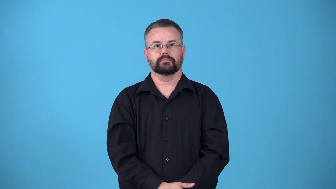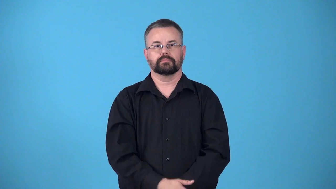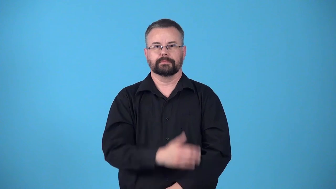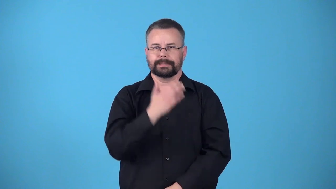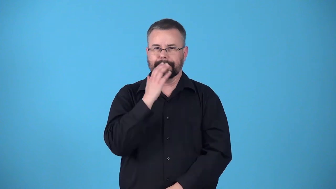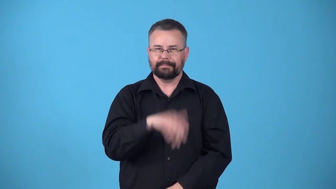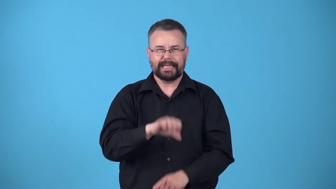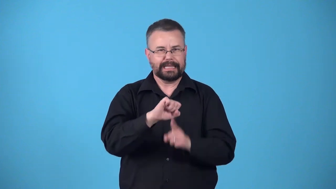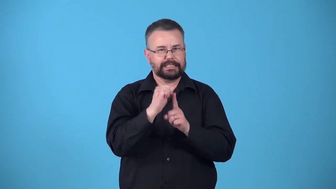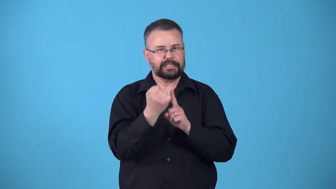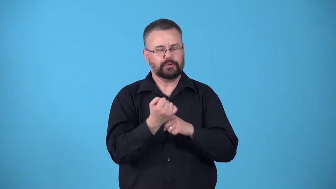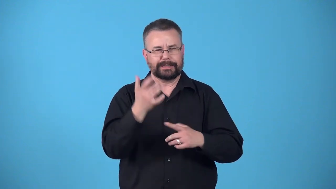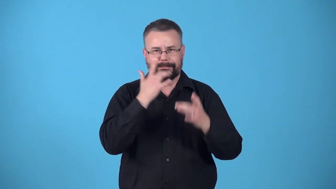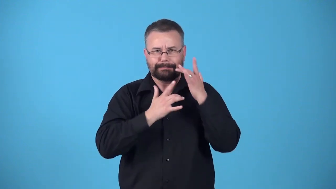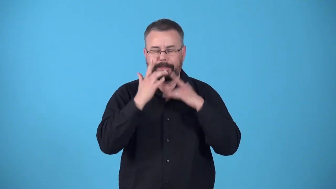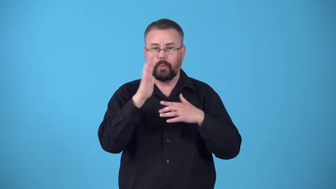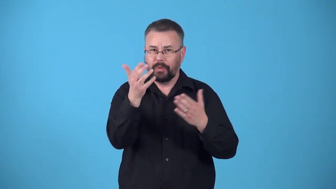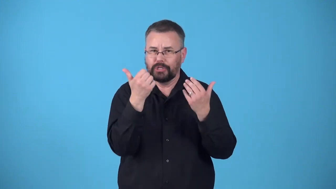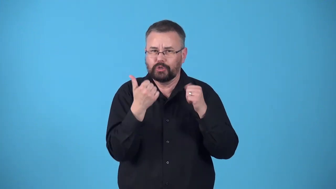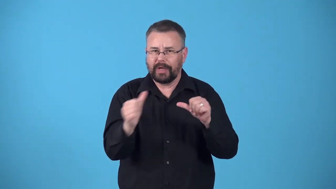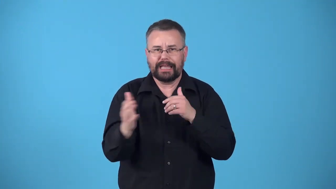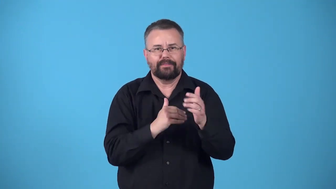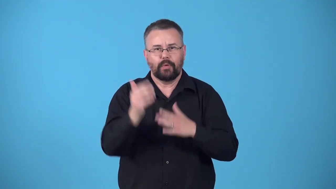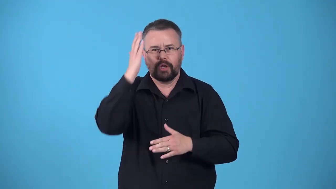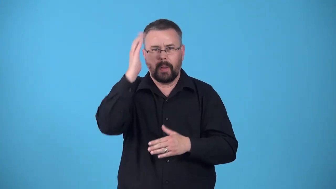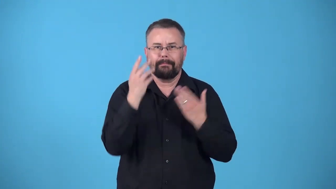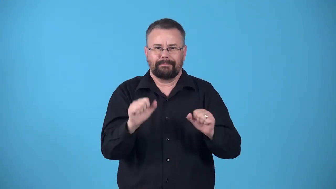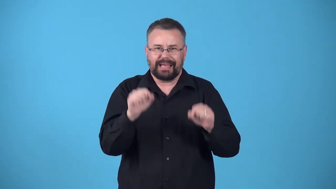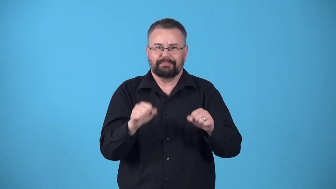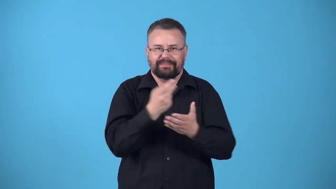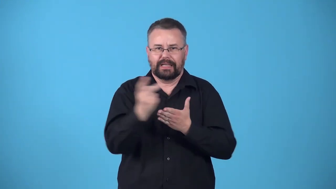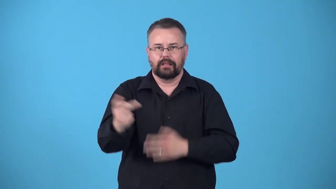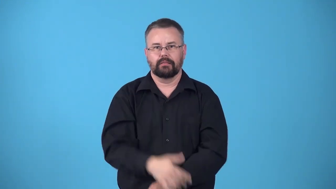clutch at straws